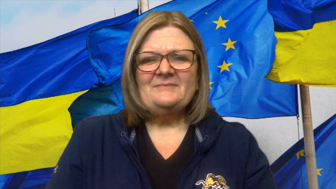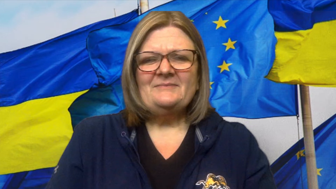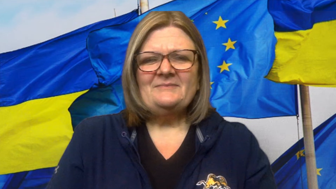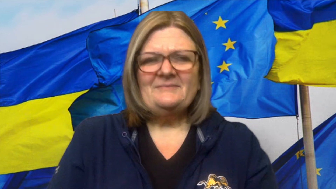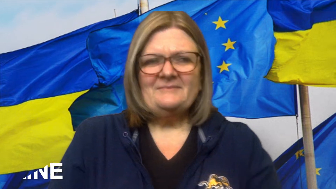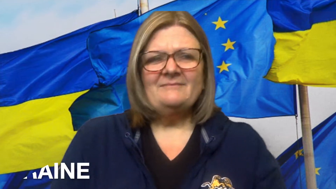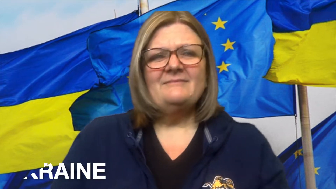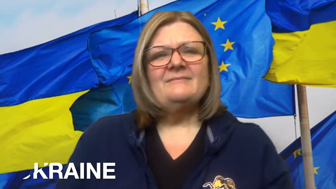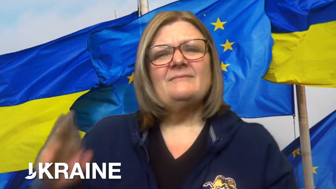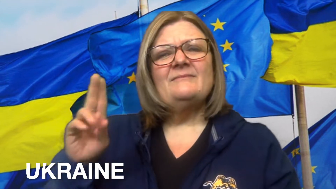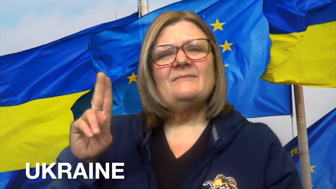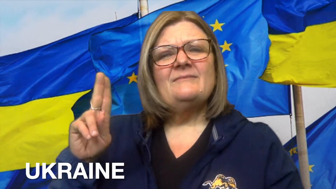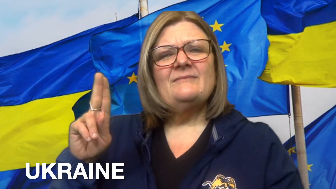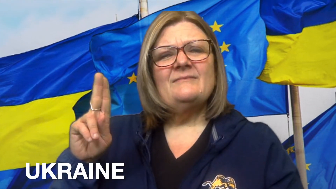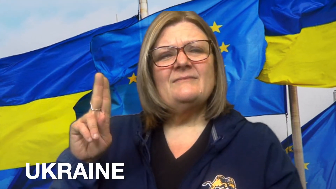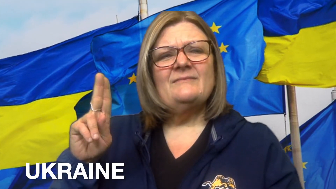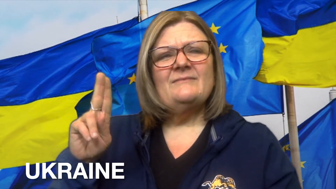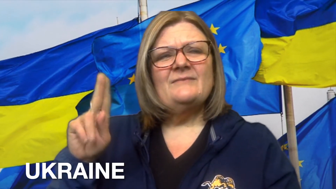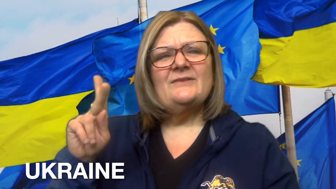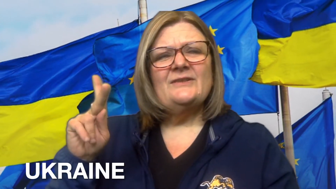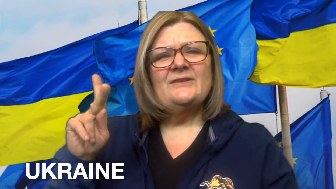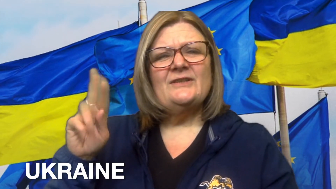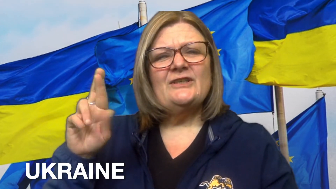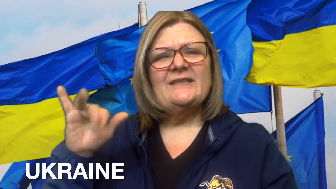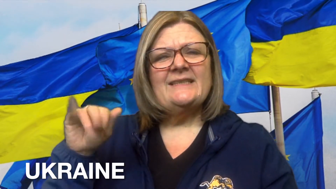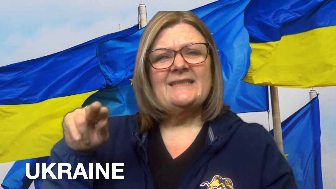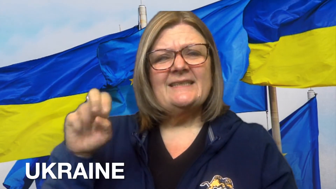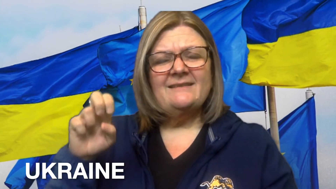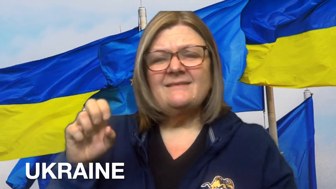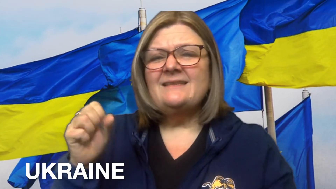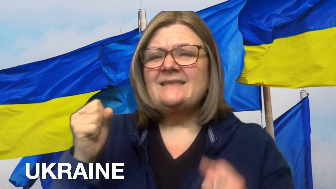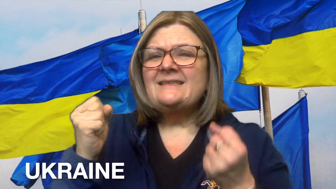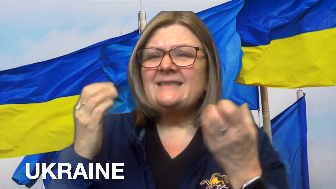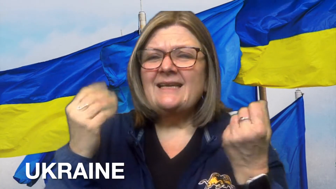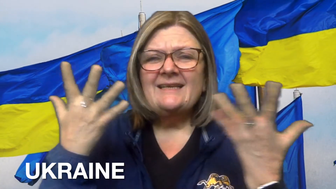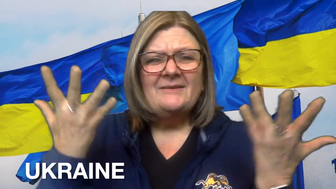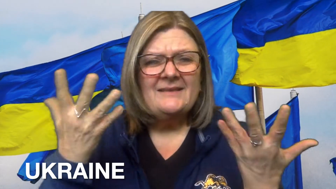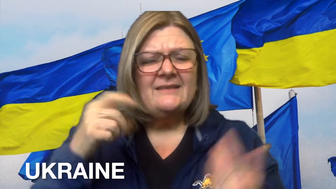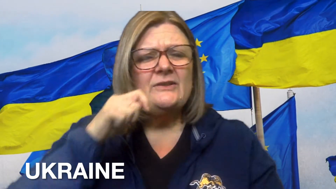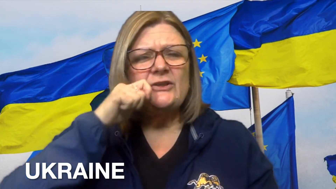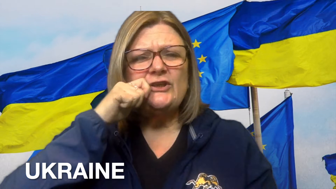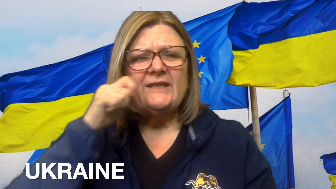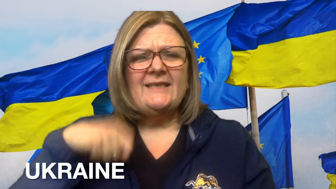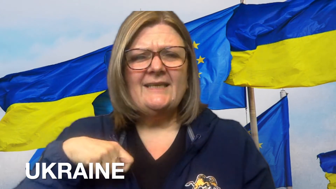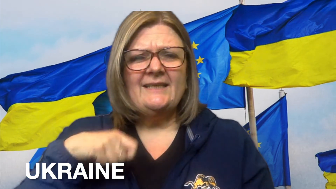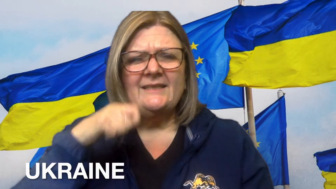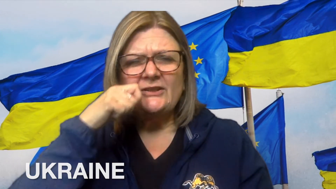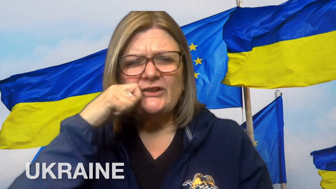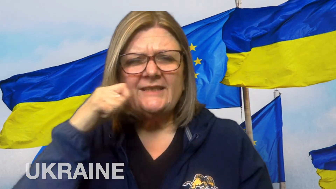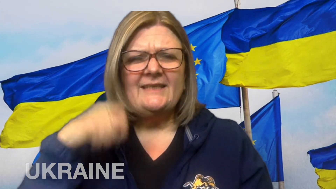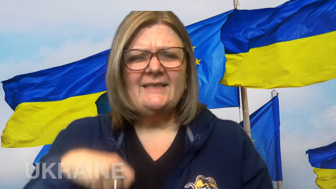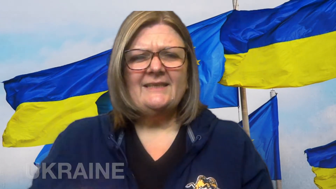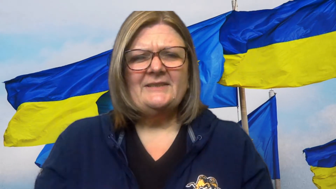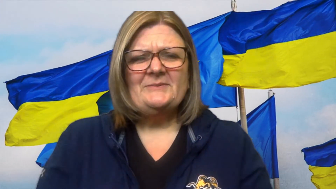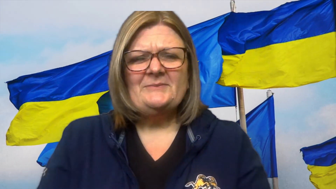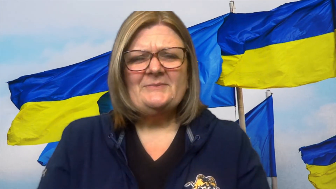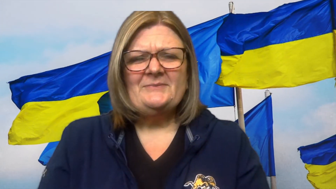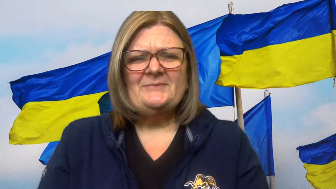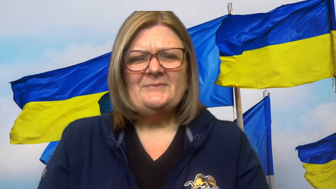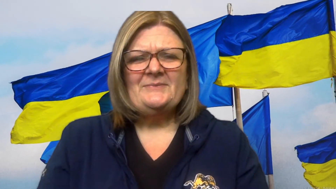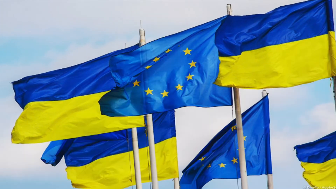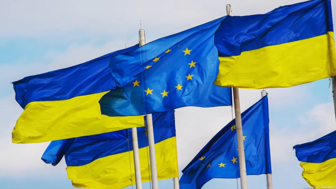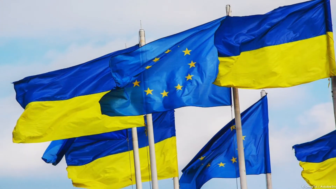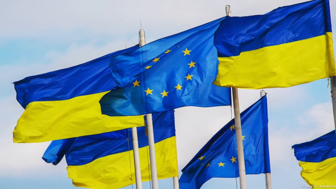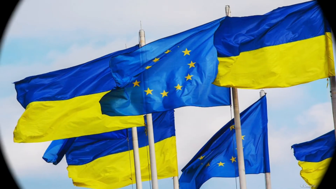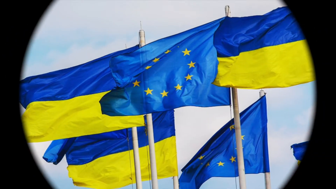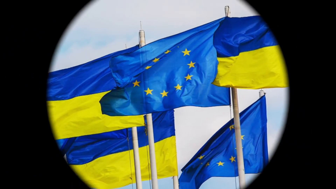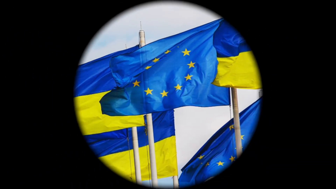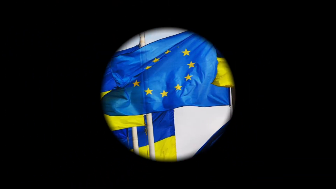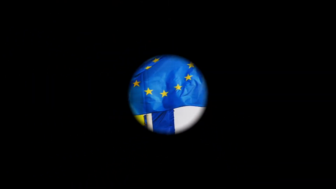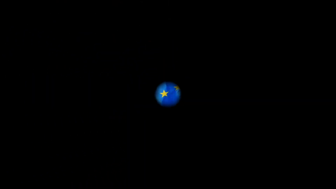UKRAINE